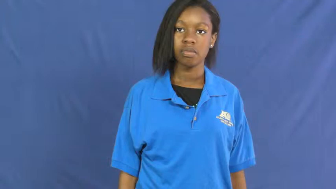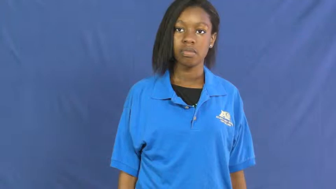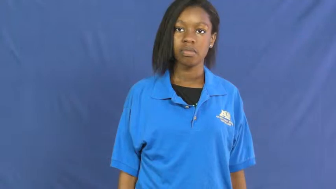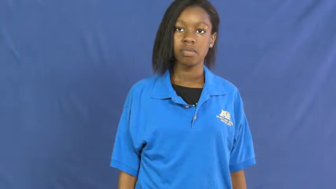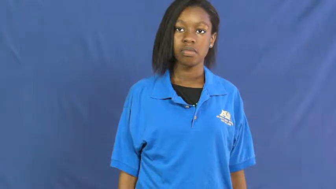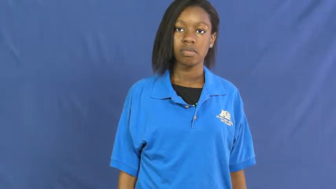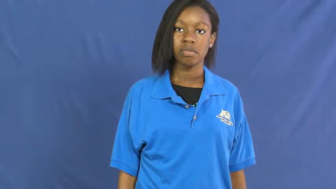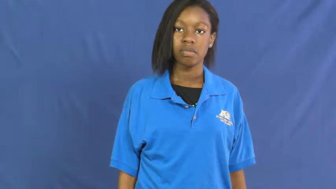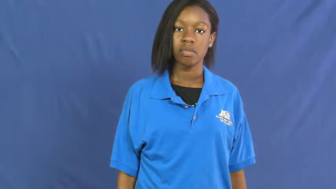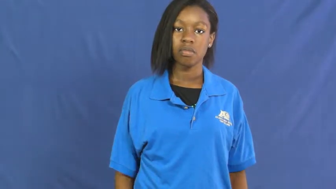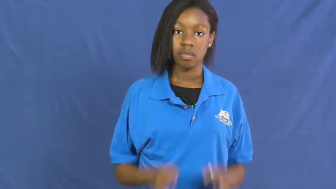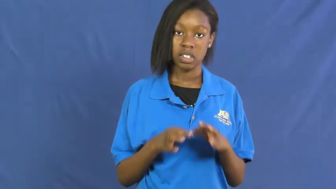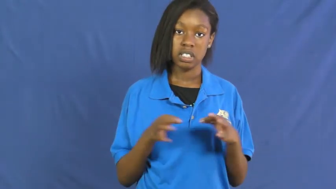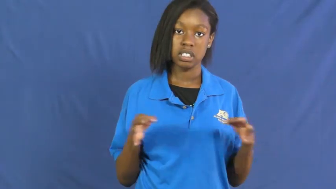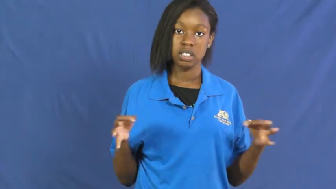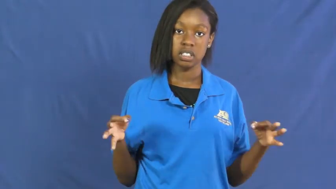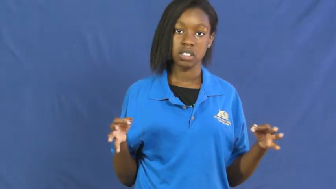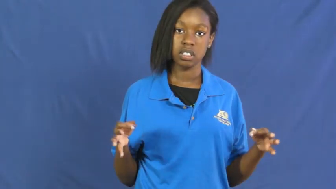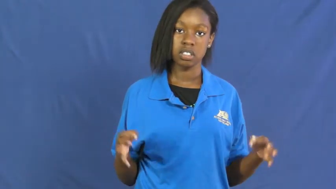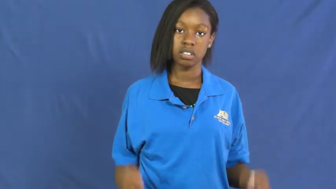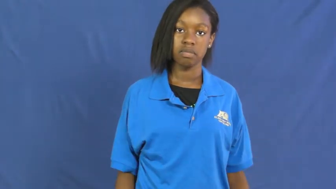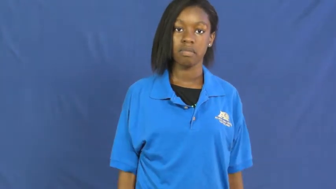sentence,statement-math